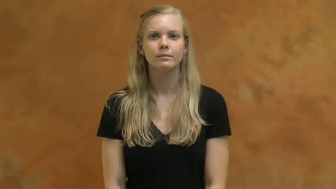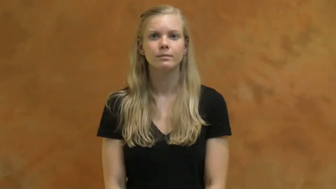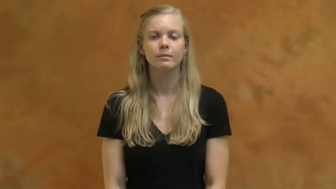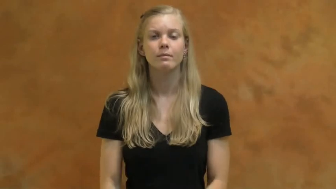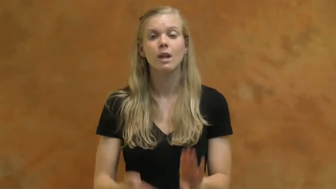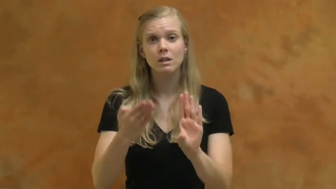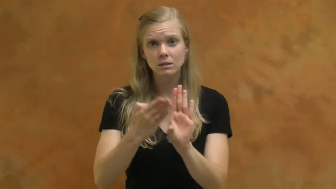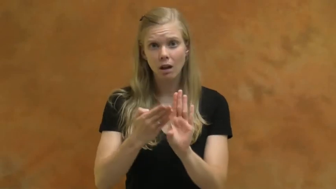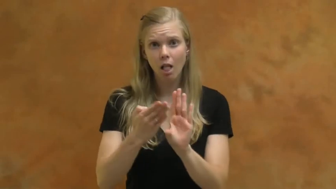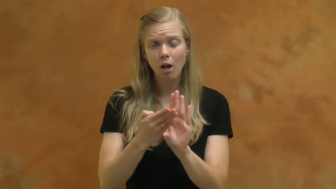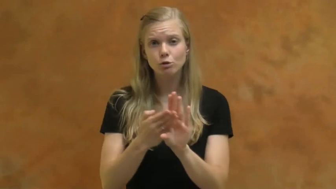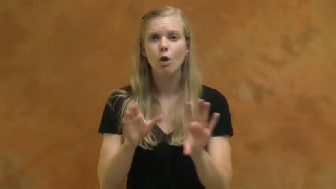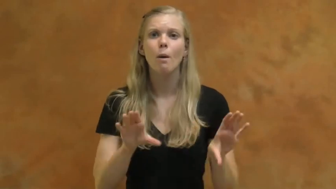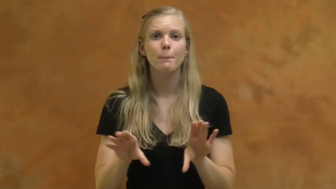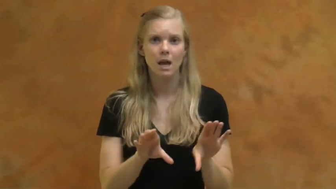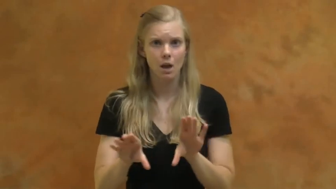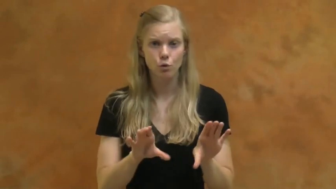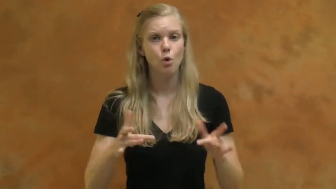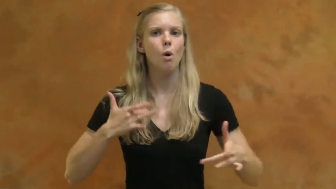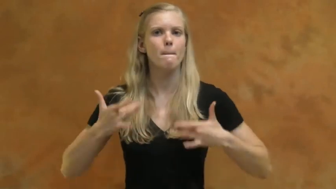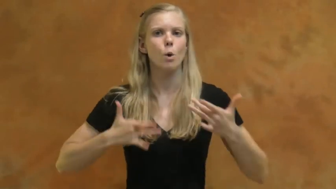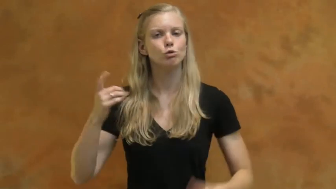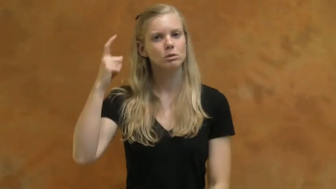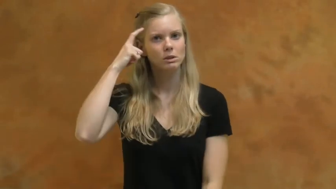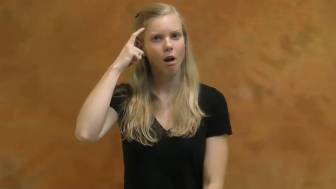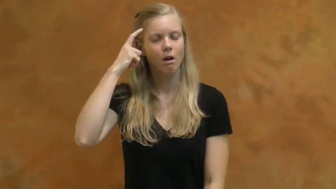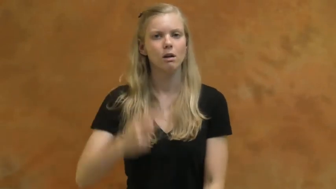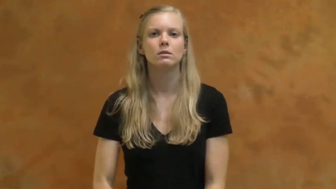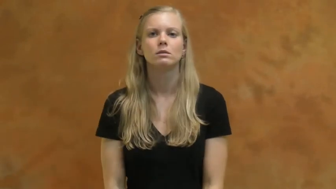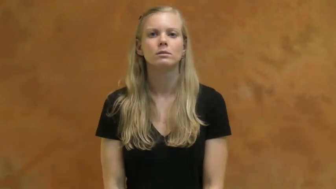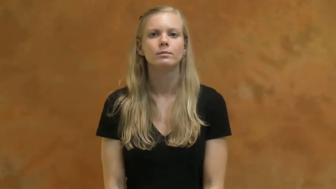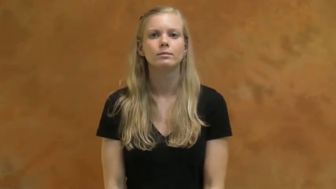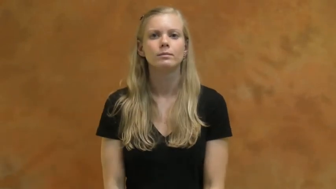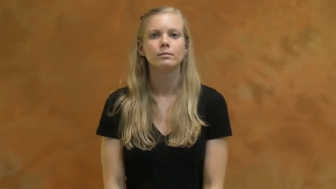mental health